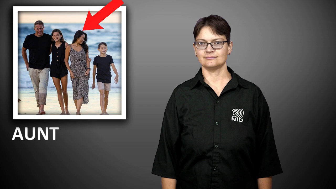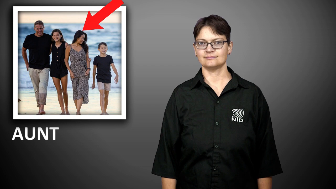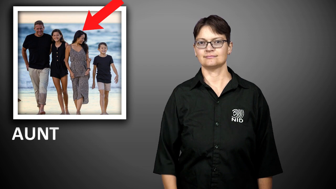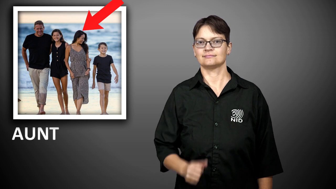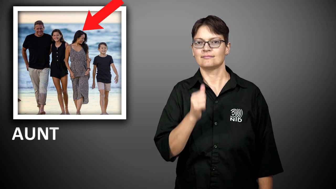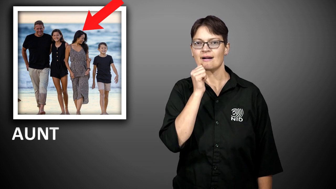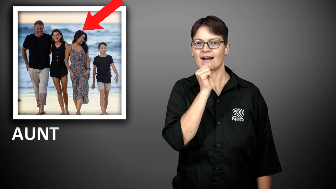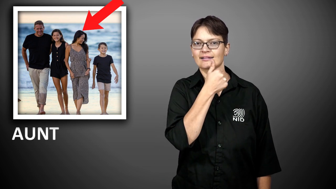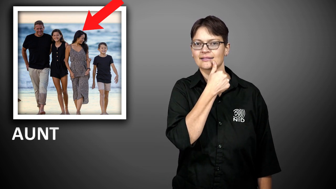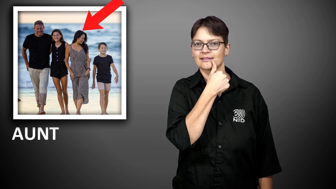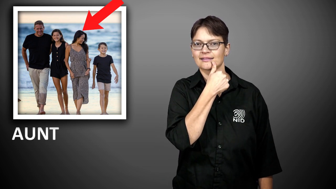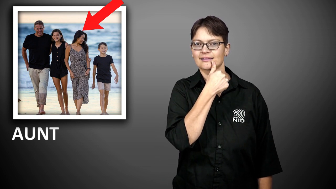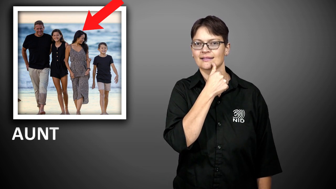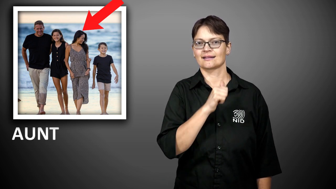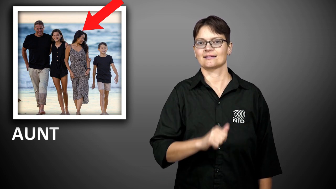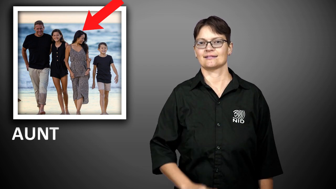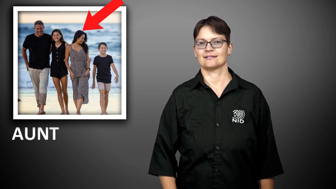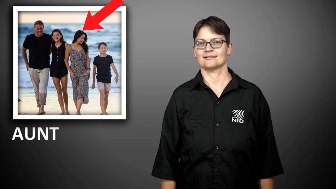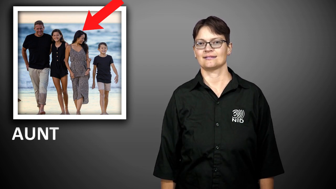Aunt